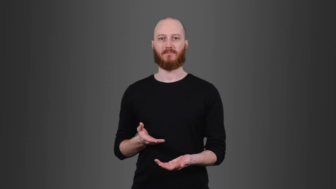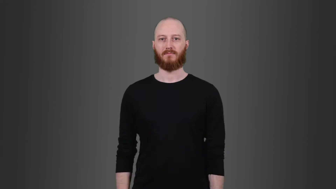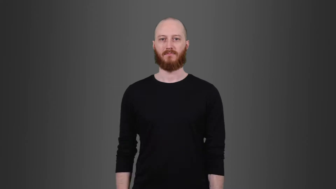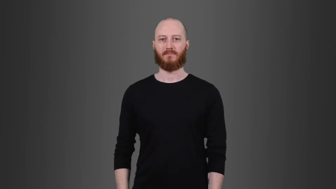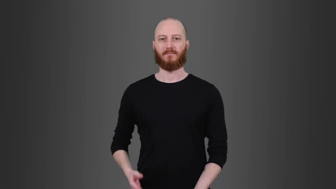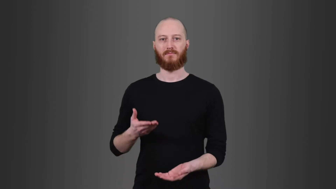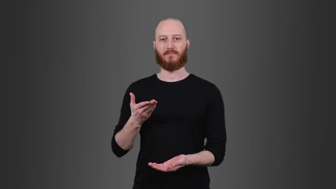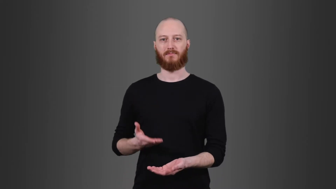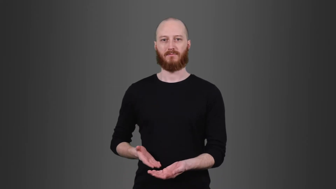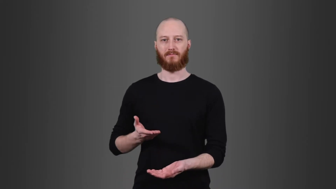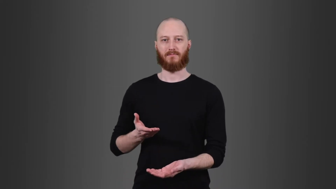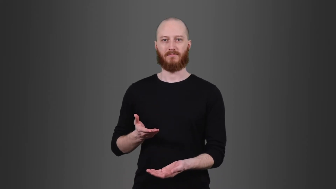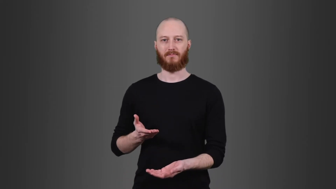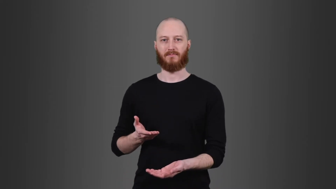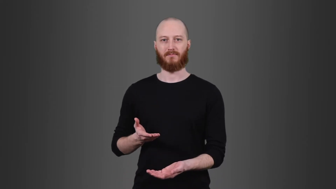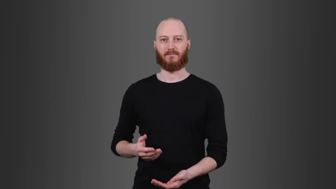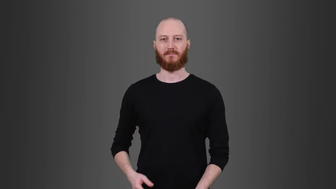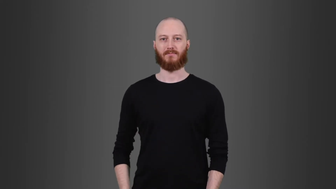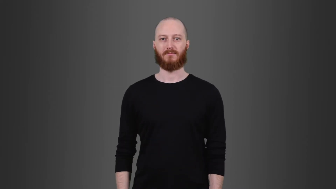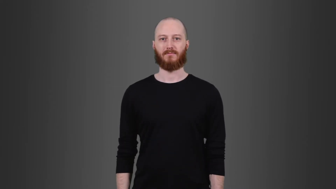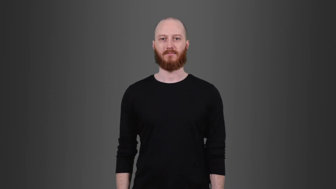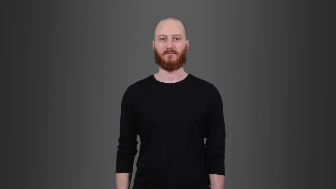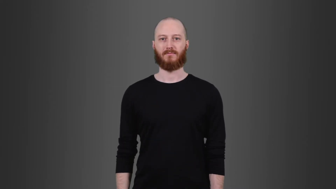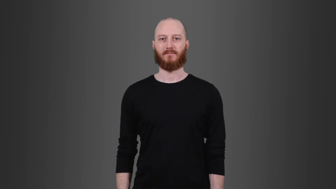State